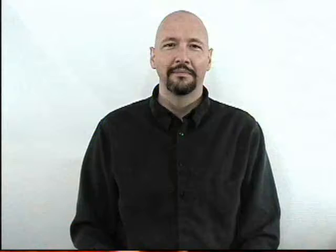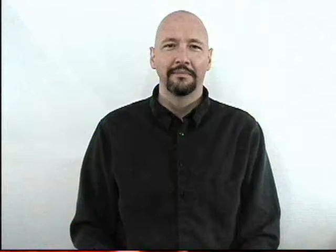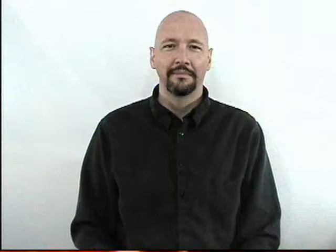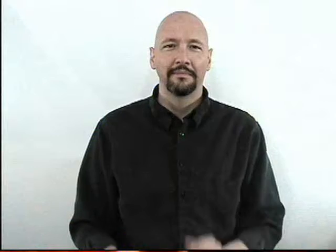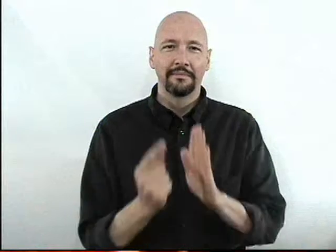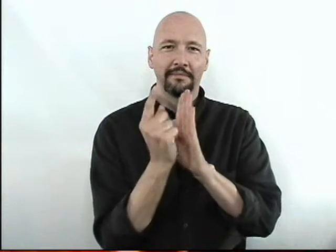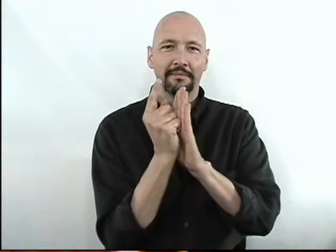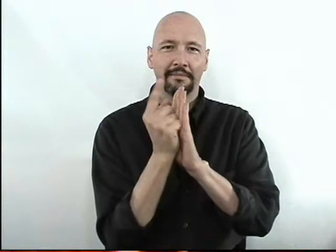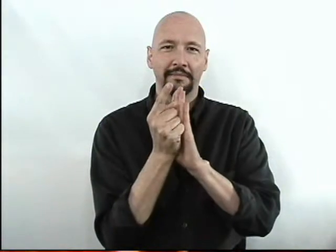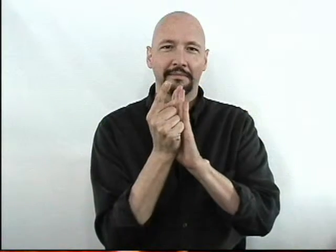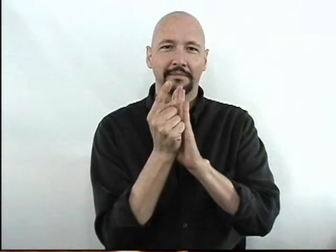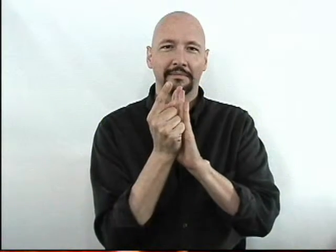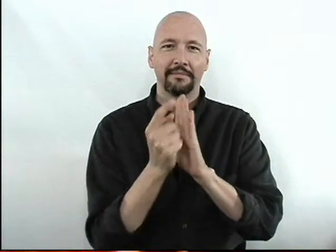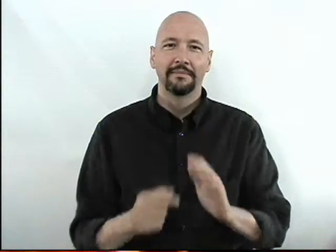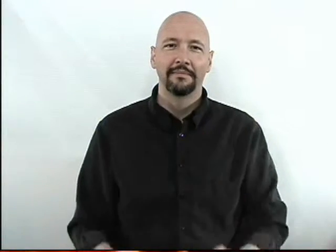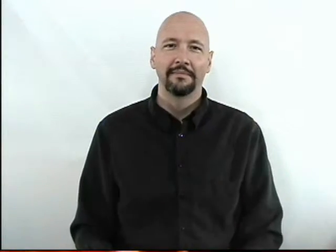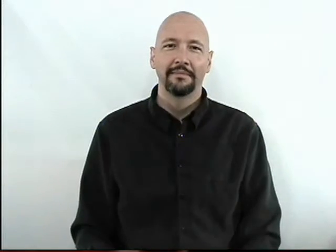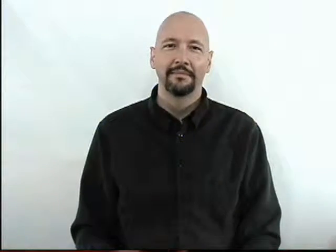MINUTE